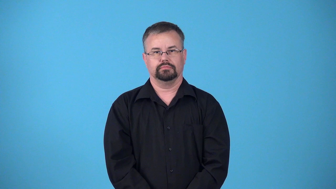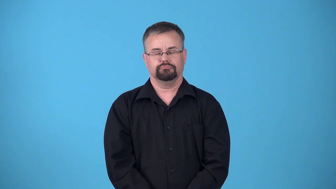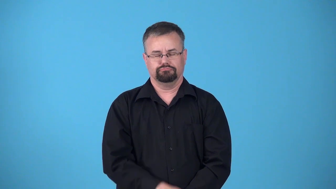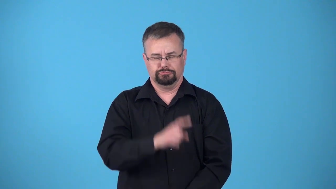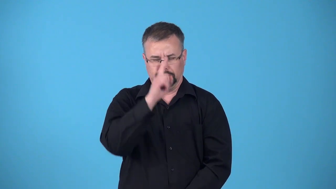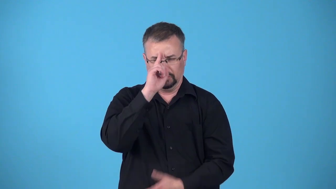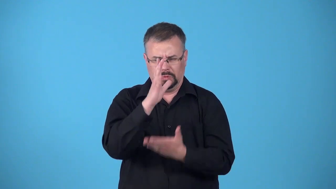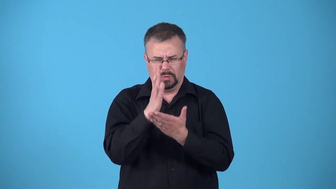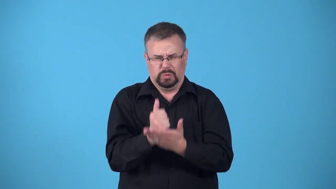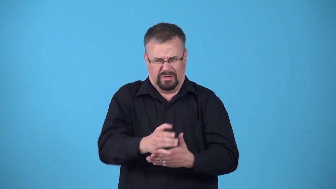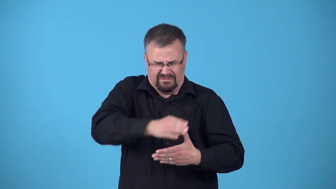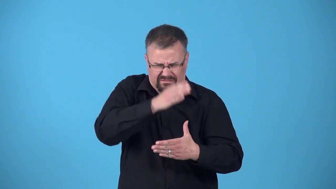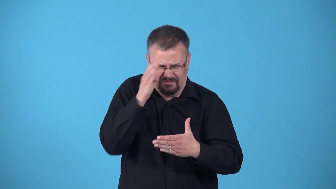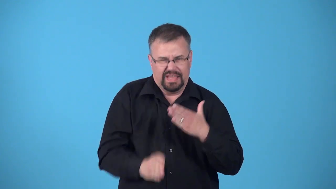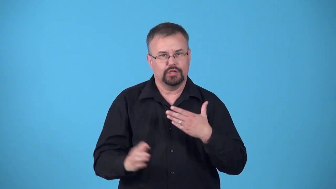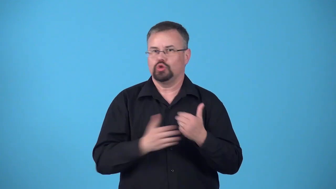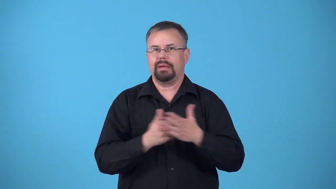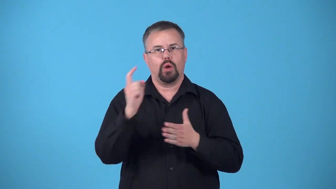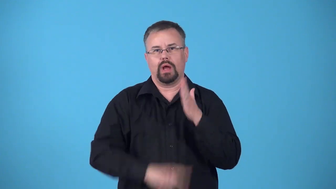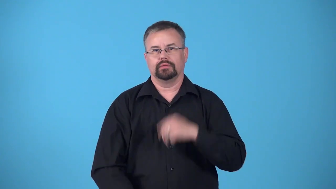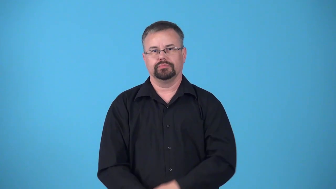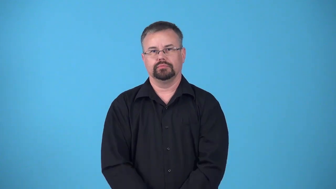in for a penny, in for a pound